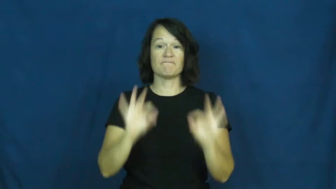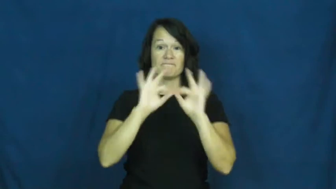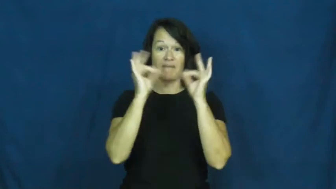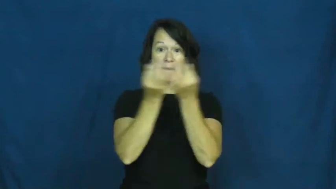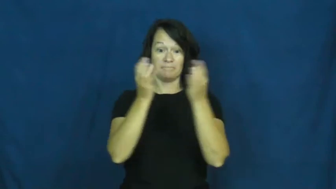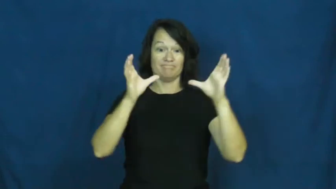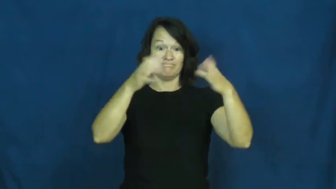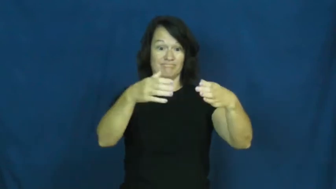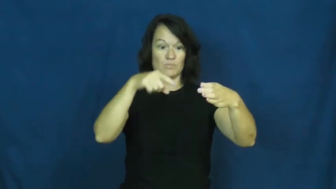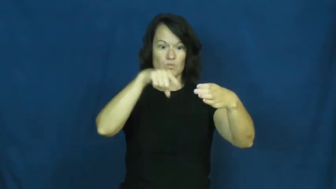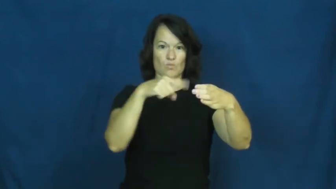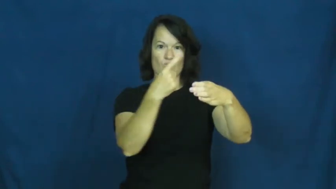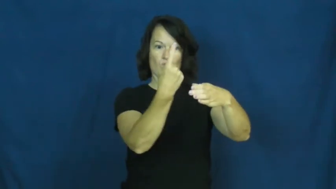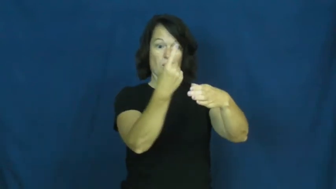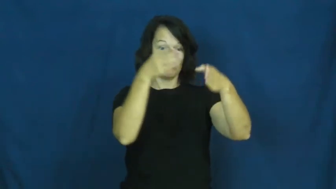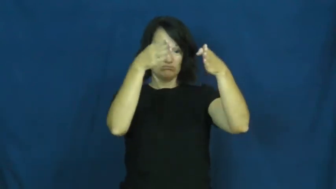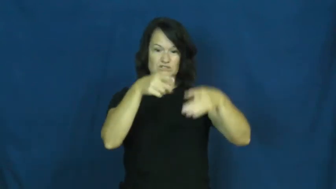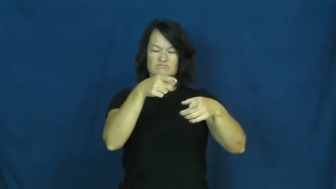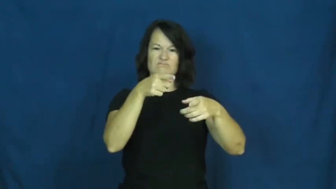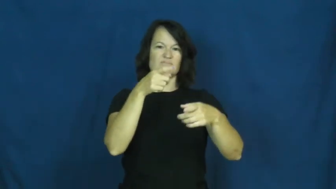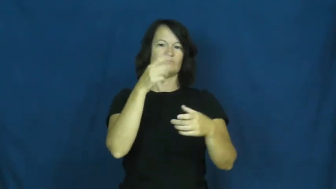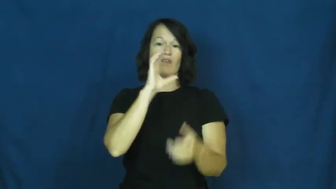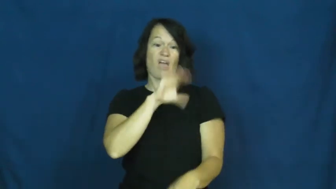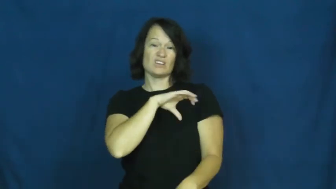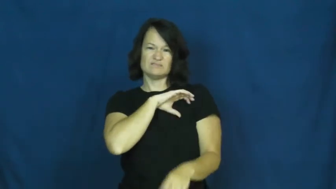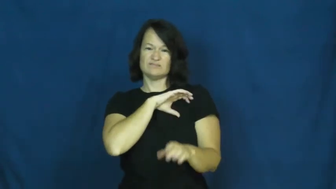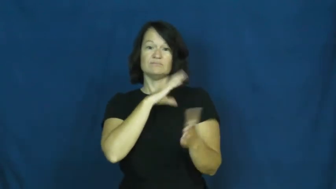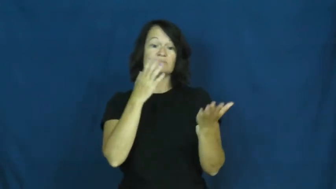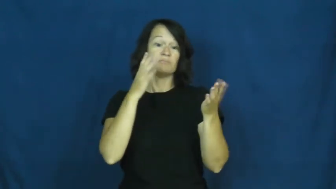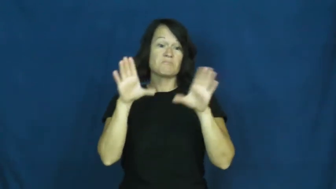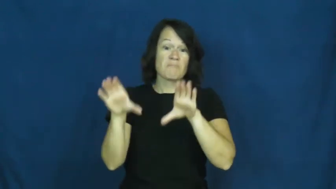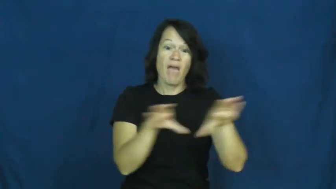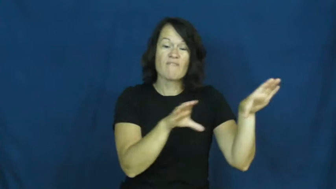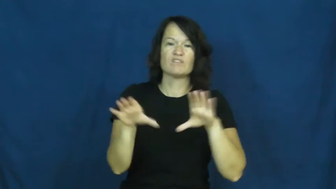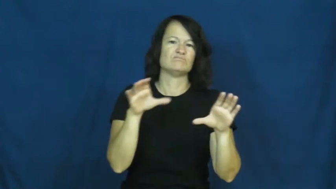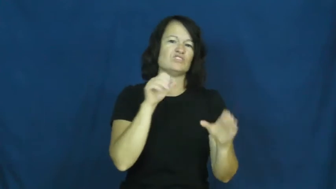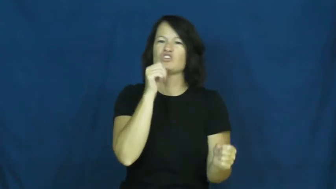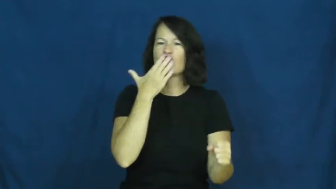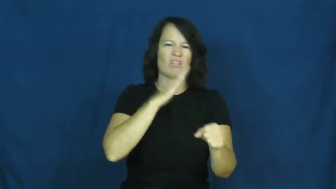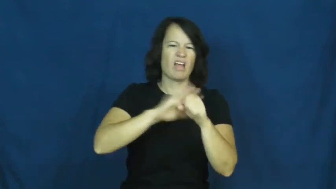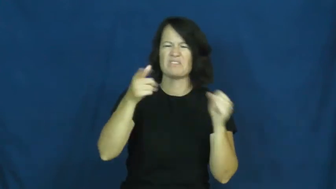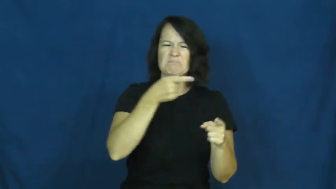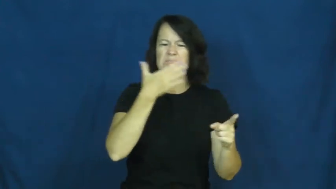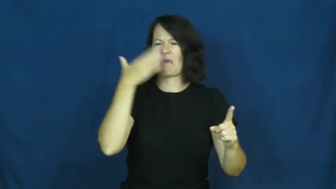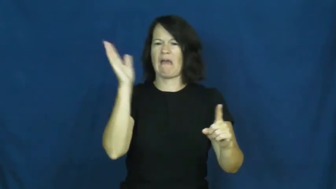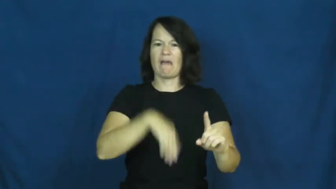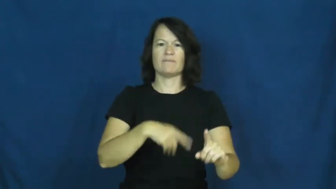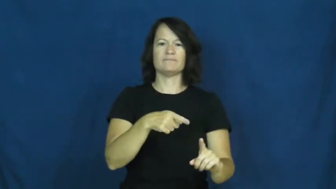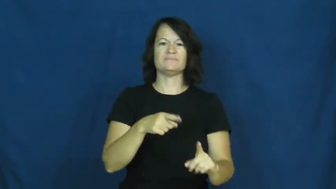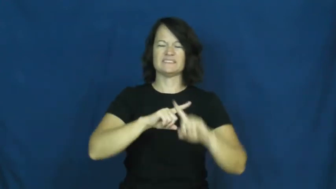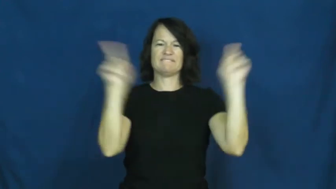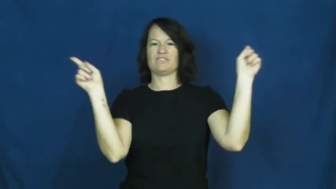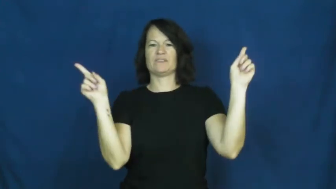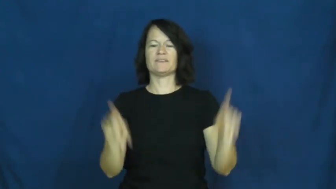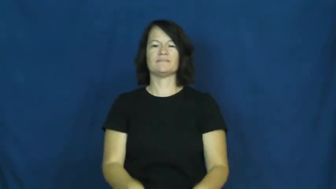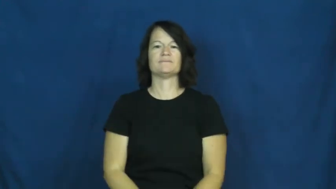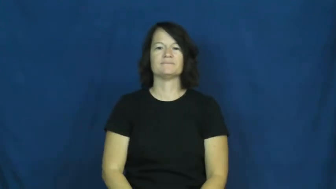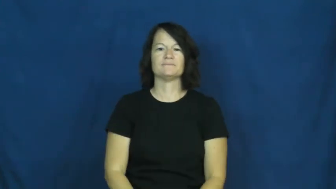black sheep